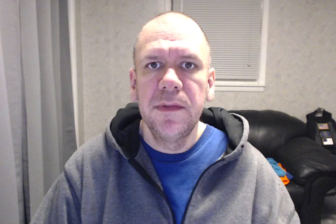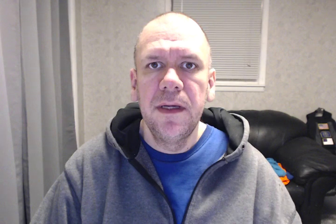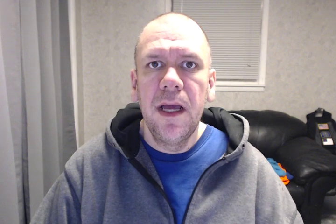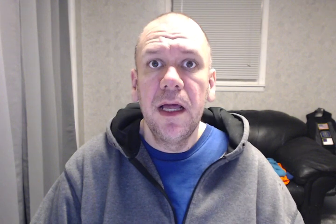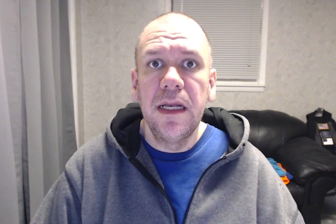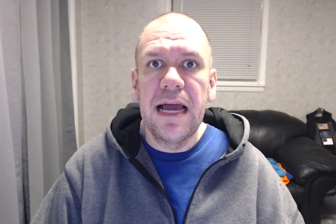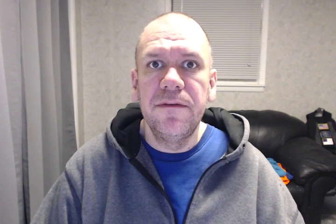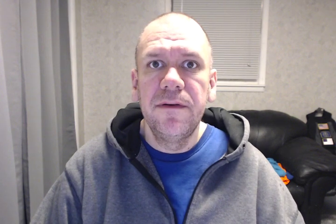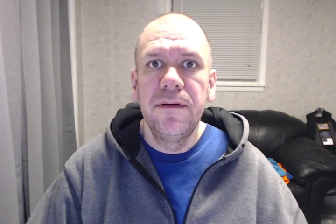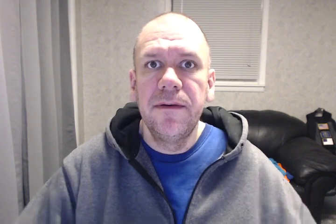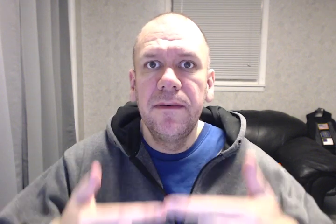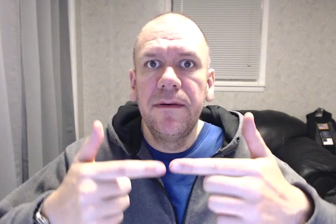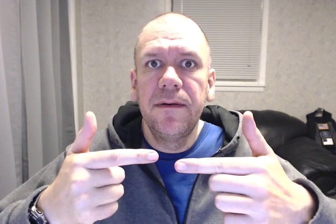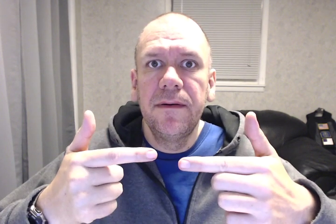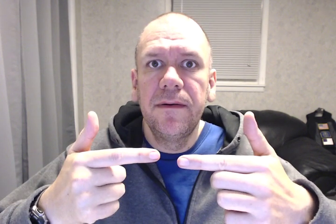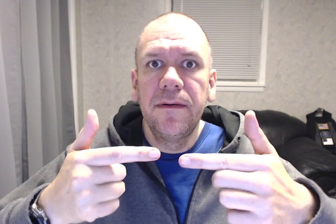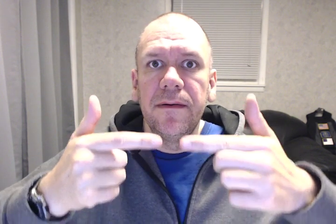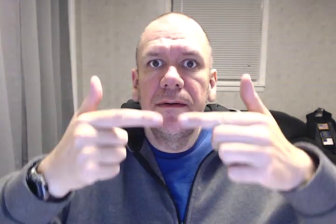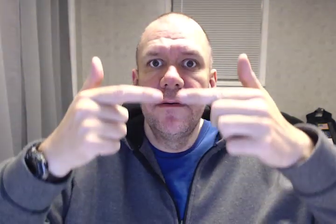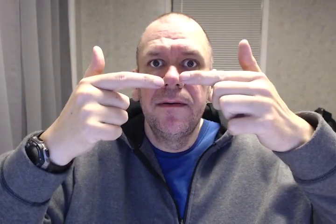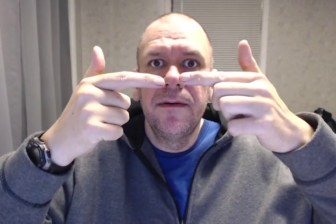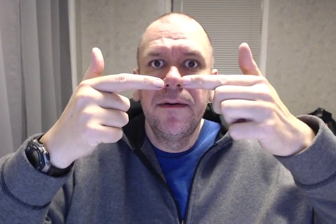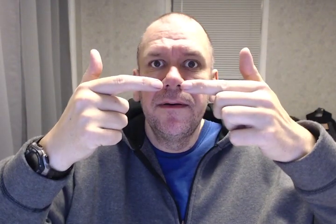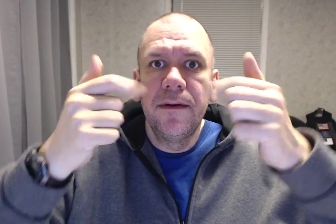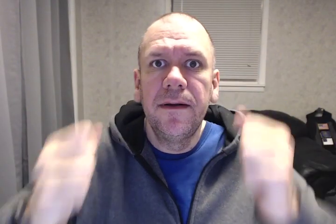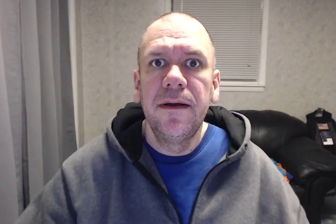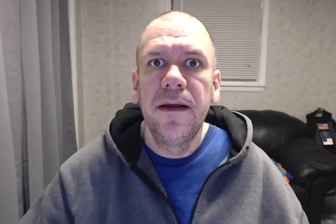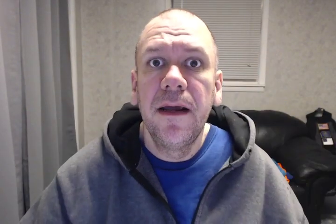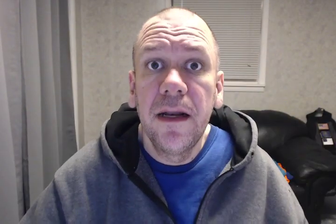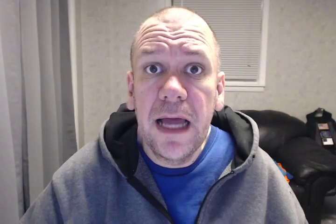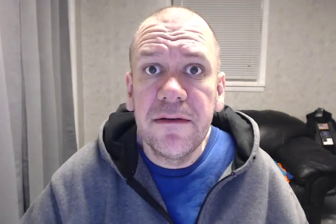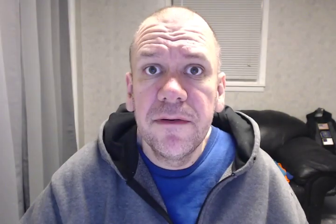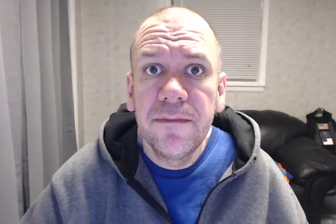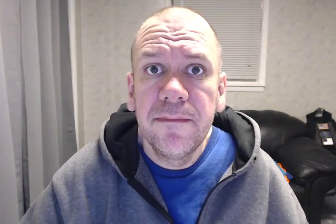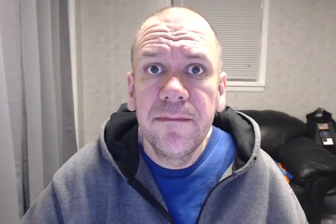Life